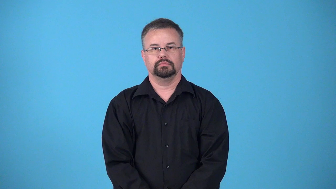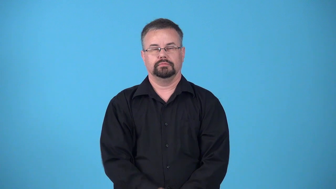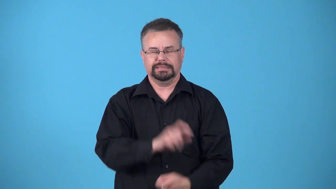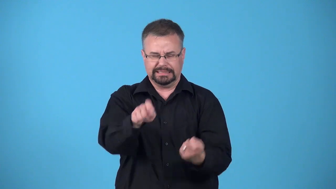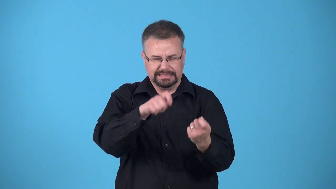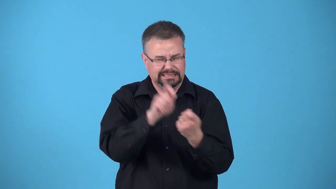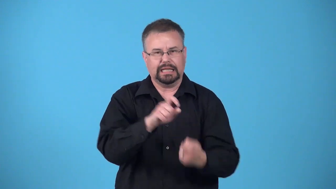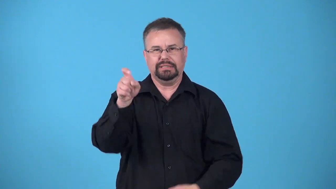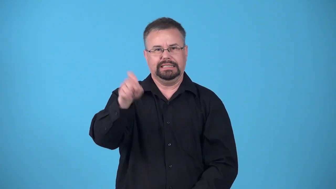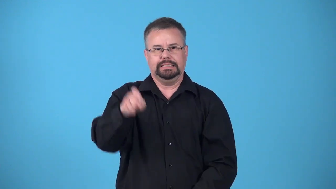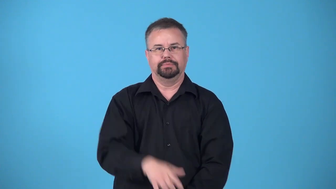just what the doctor ordered